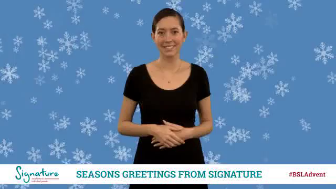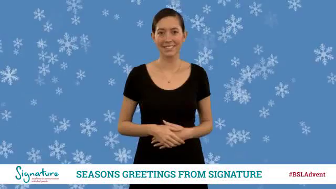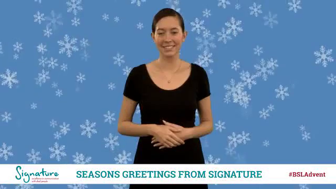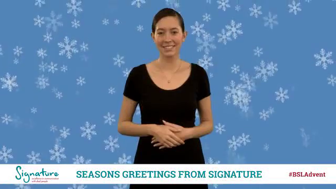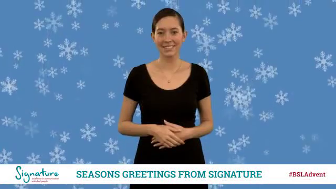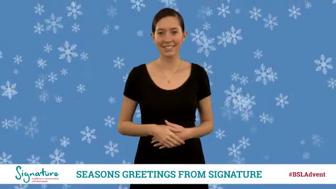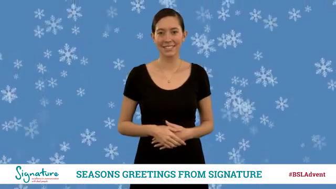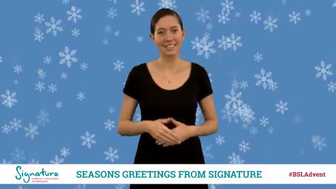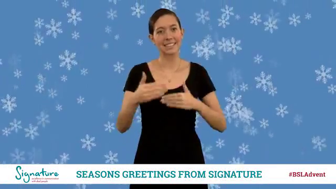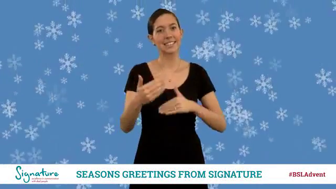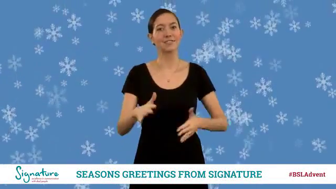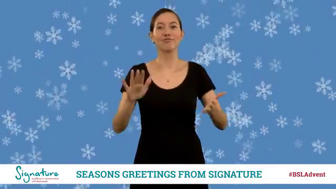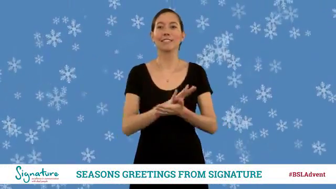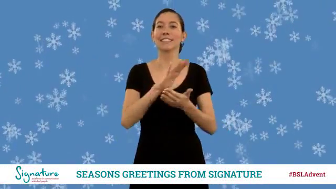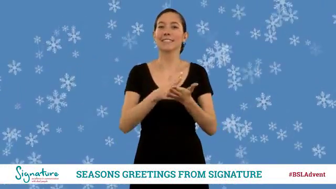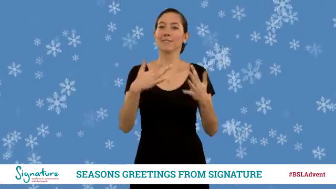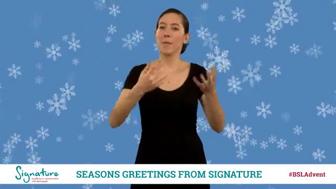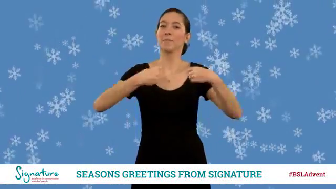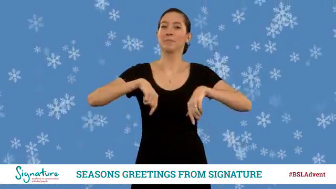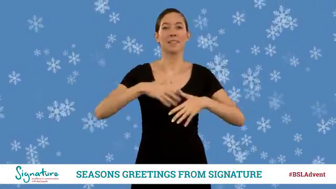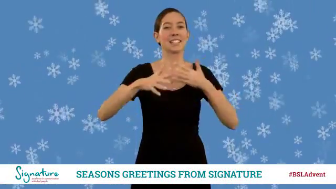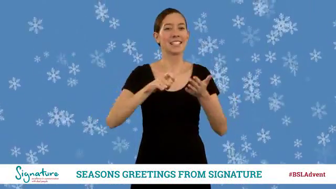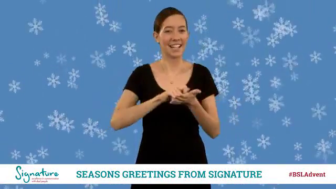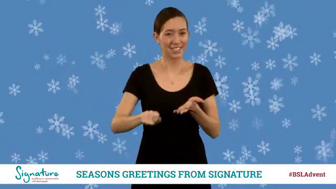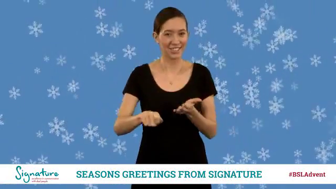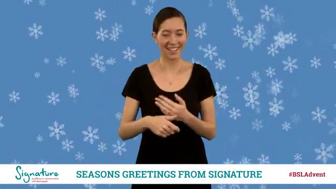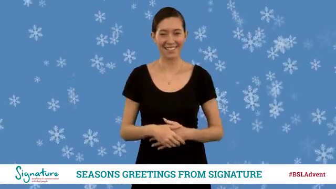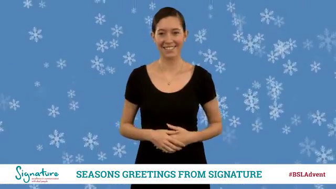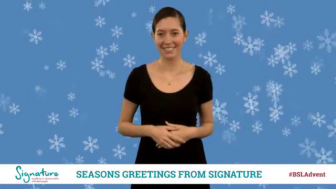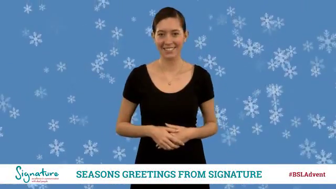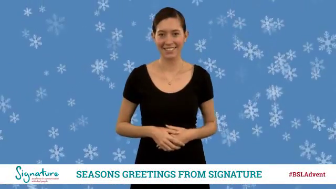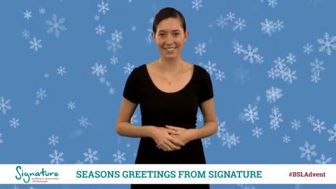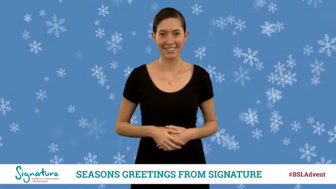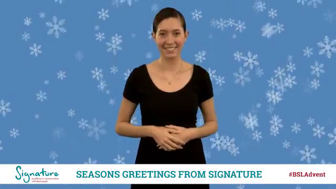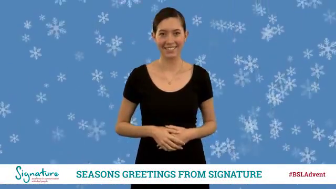Seasons Greetings